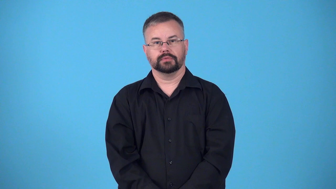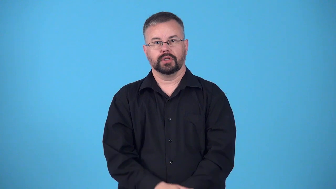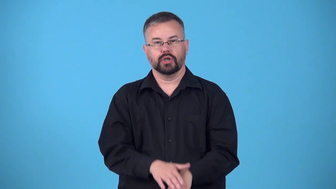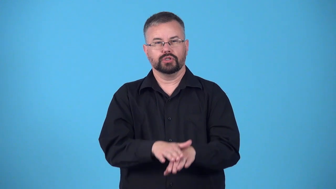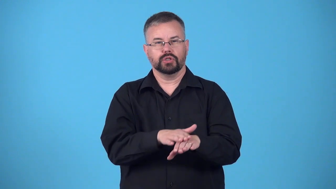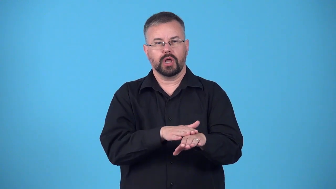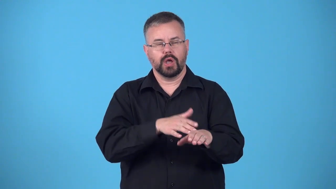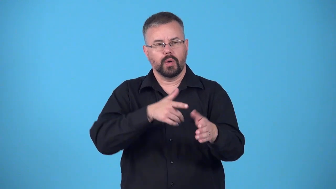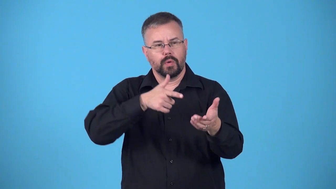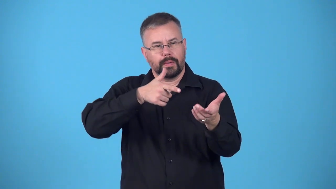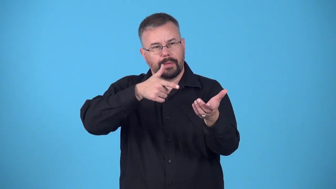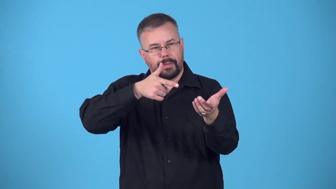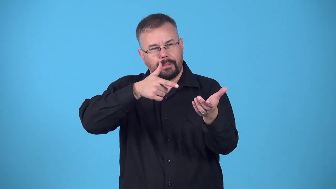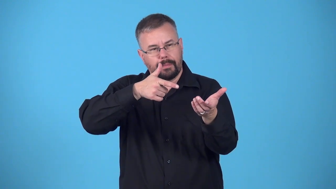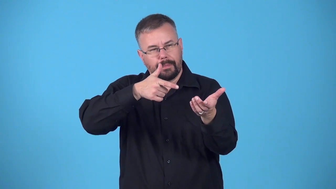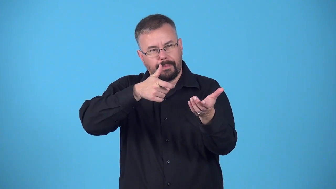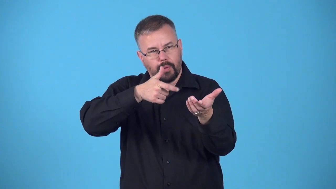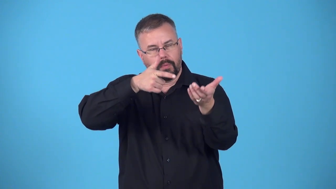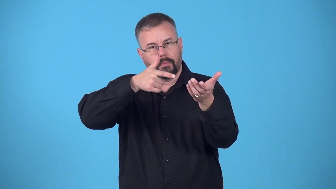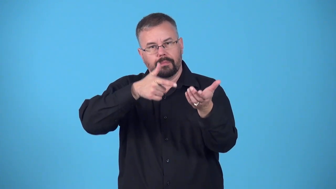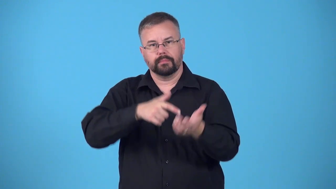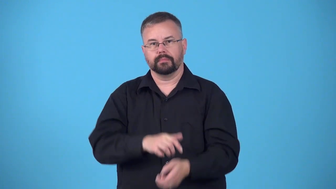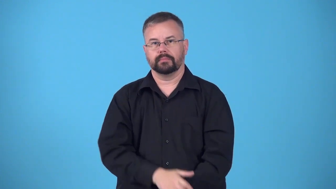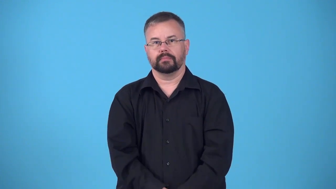squeeze off